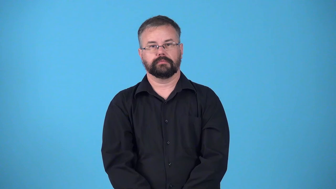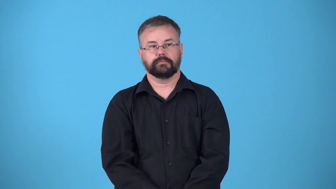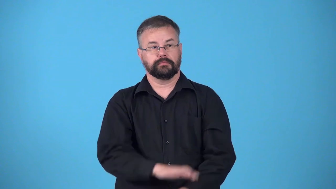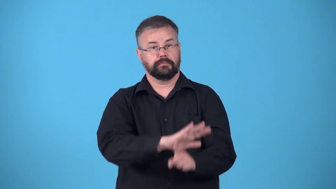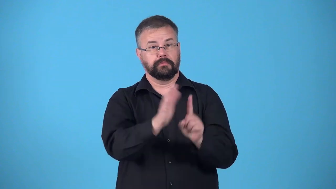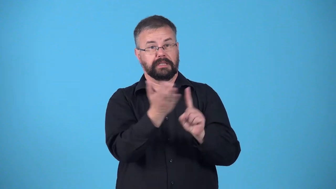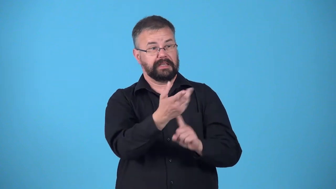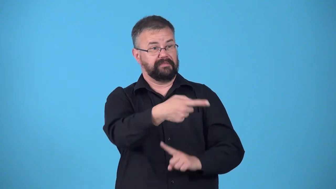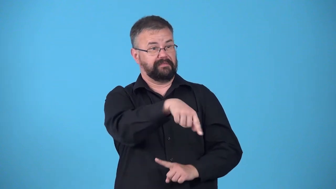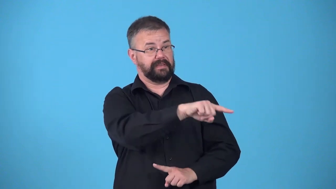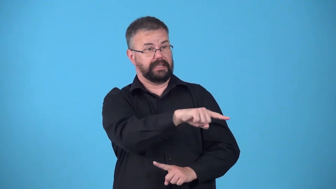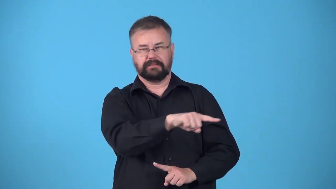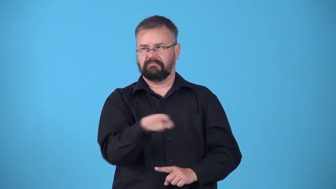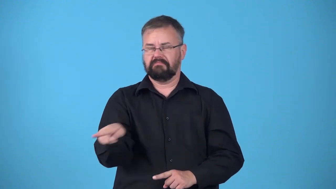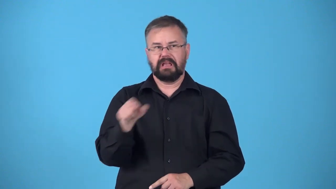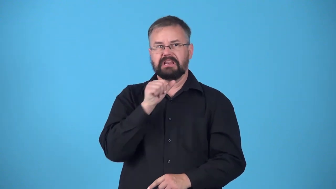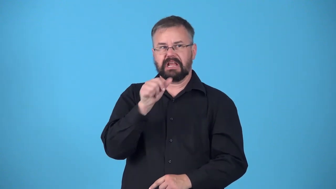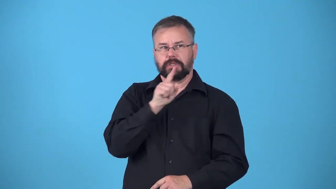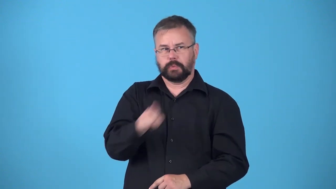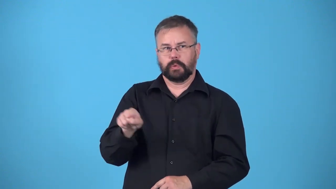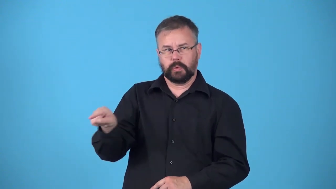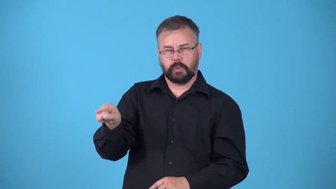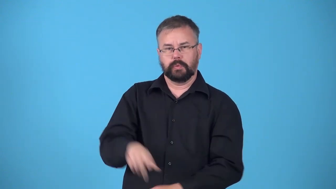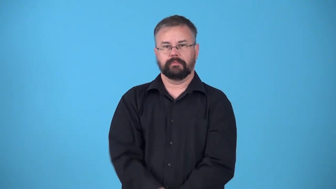discredit